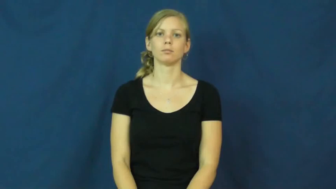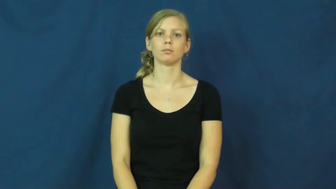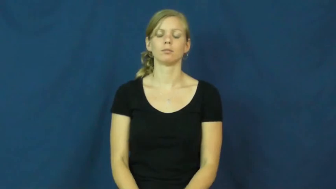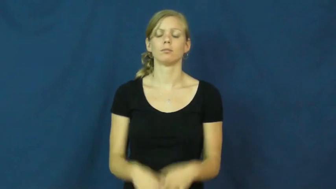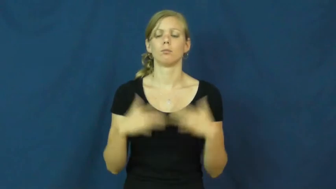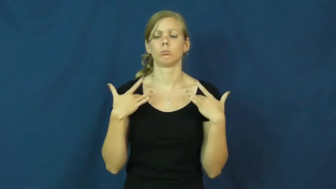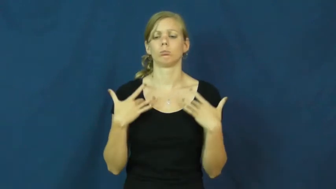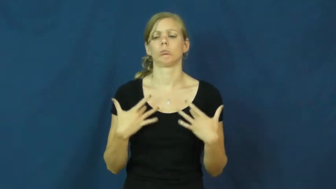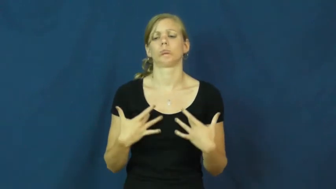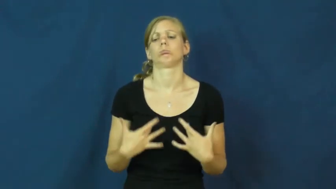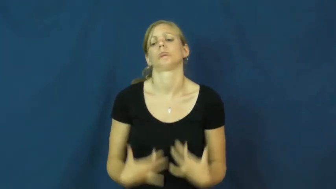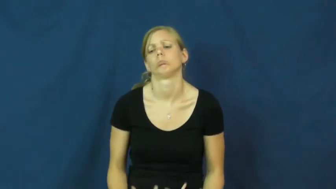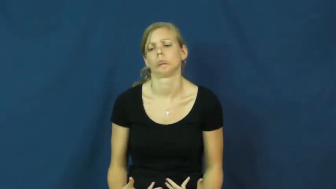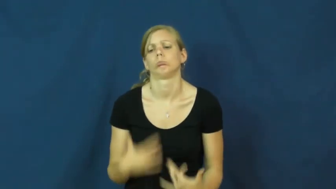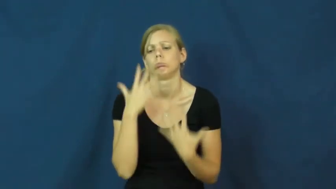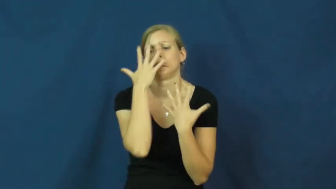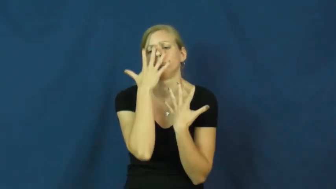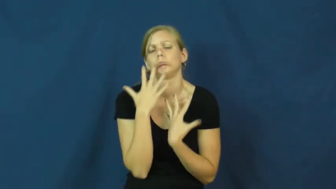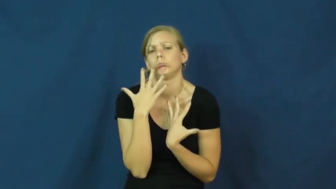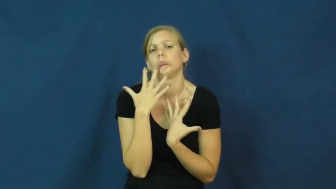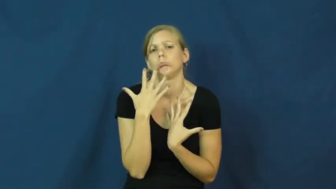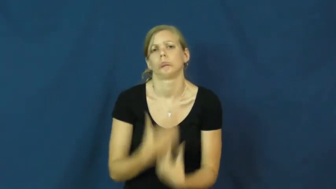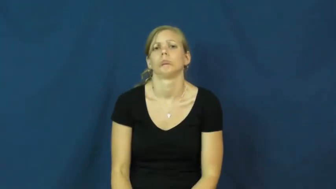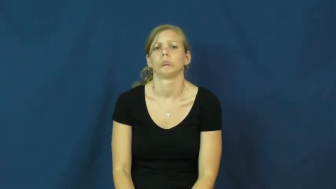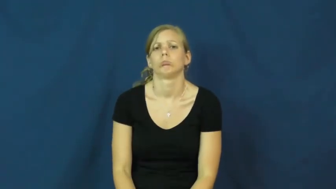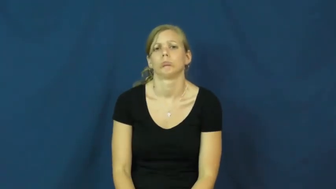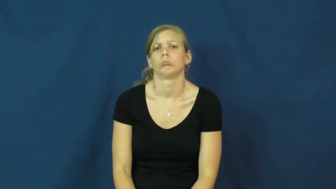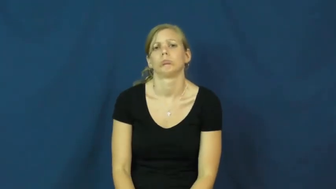down in the dumps,mouth,doldrums